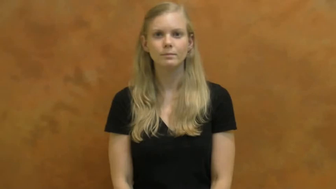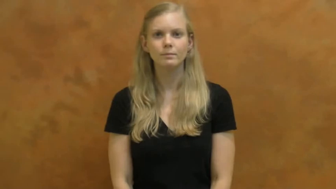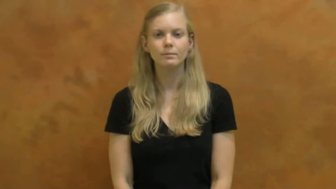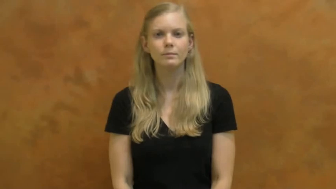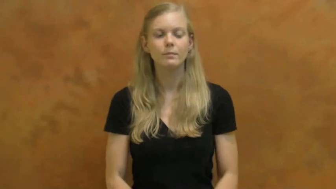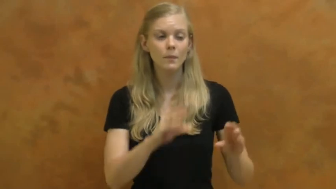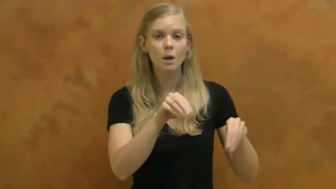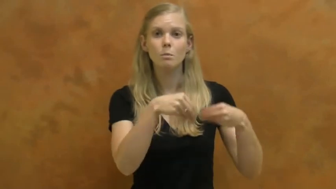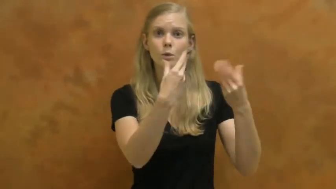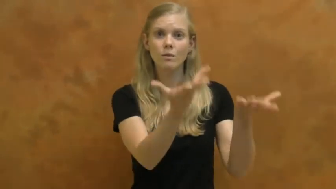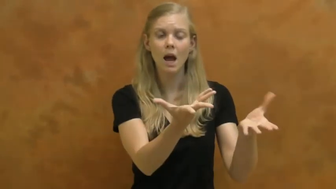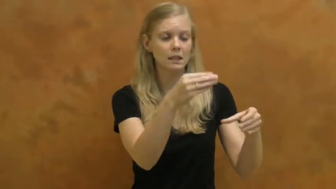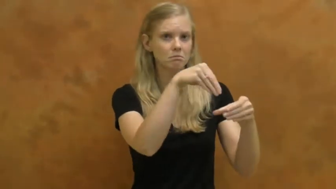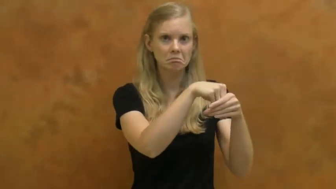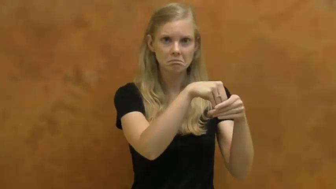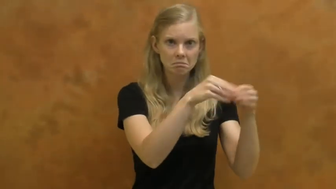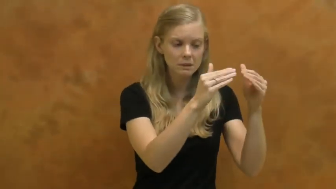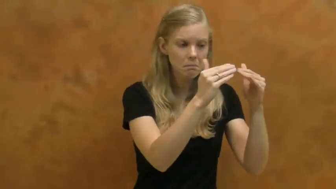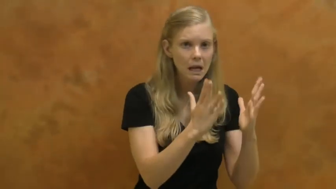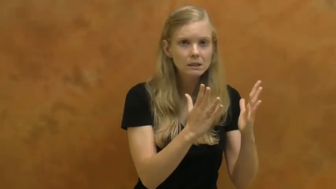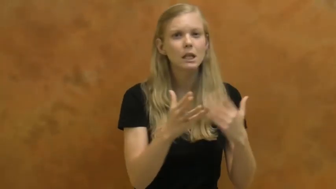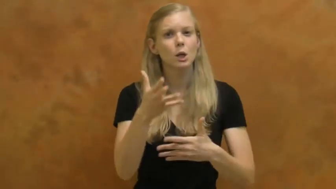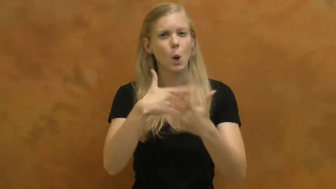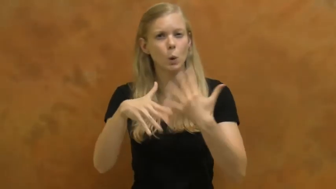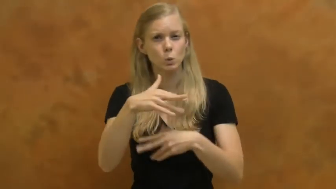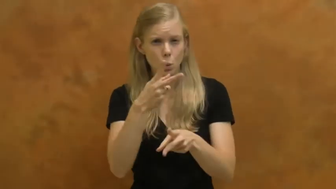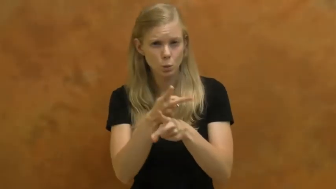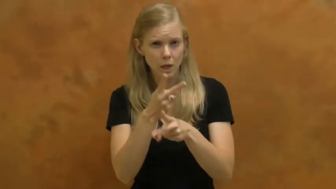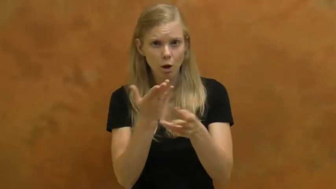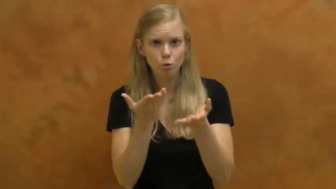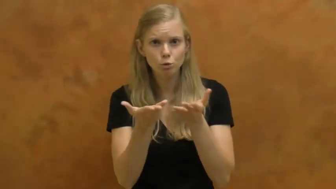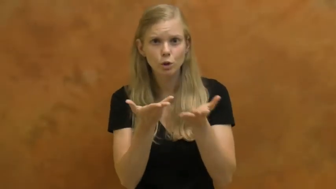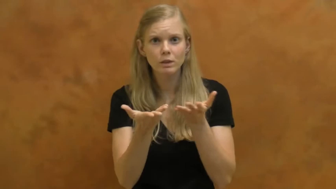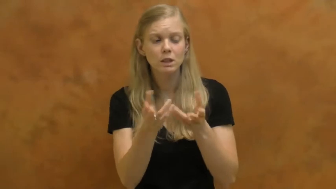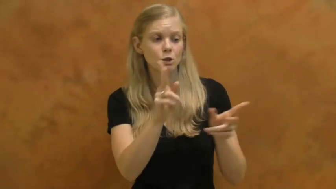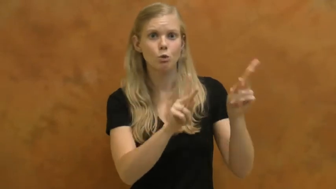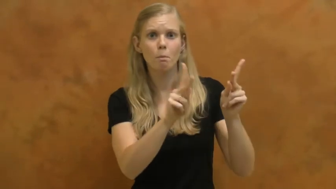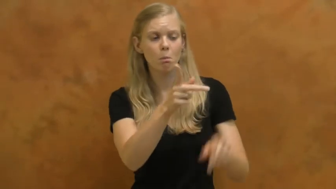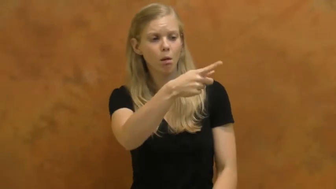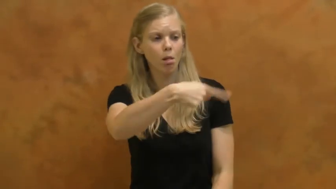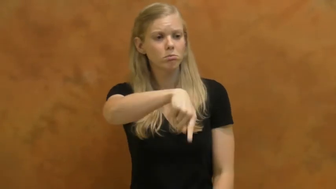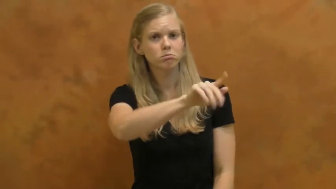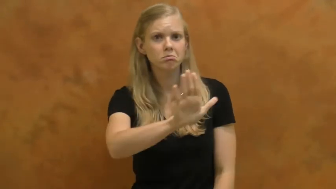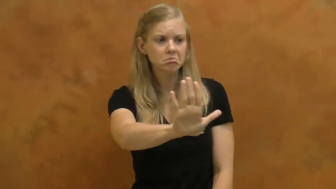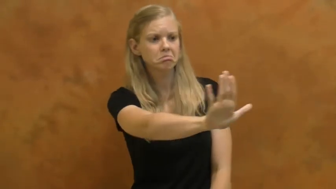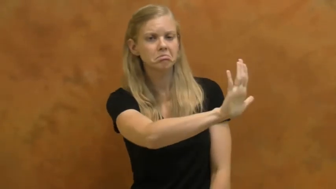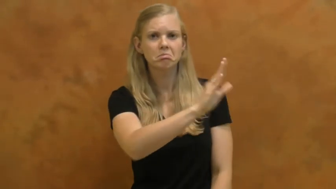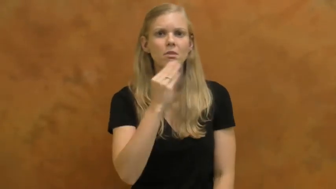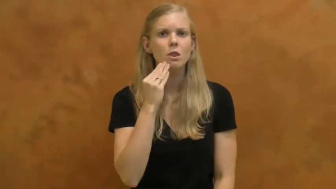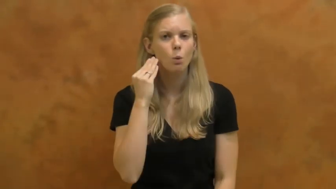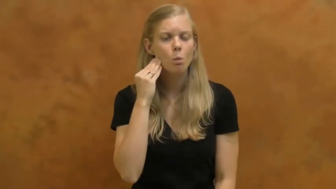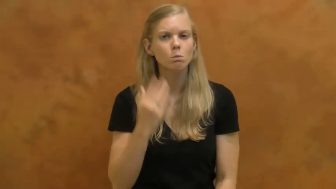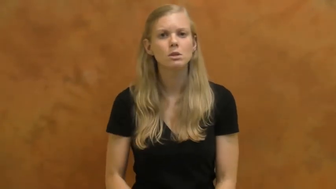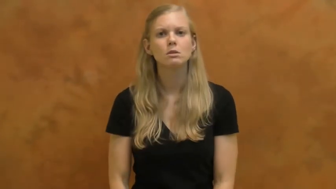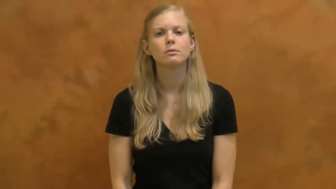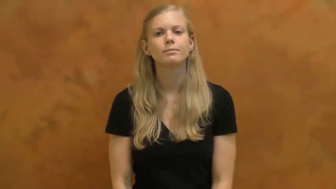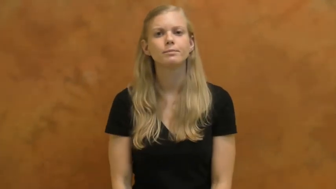home help services